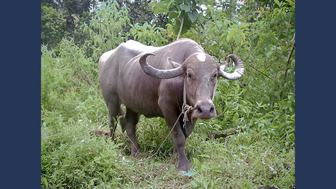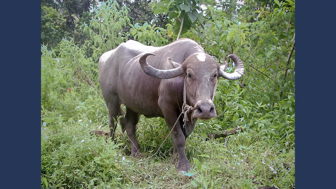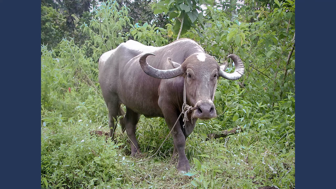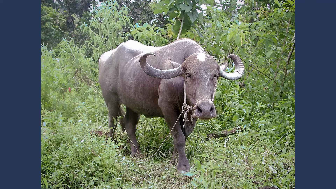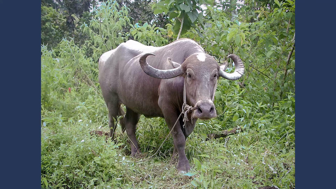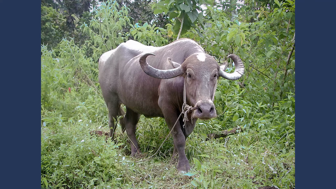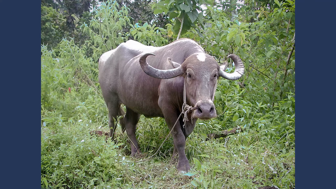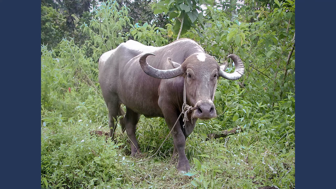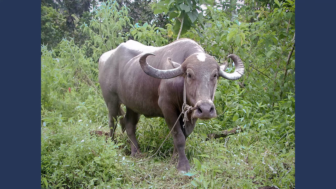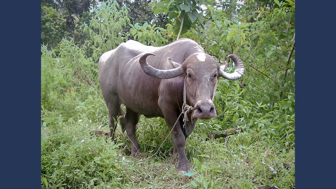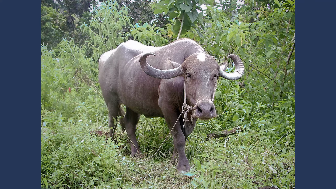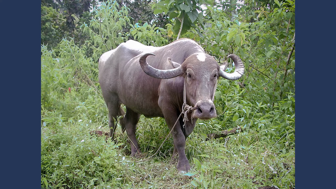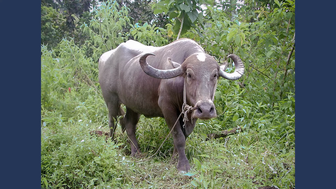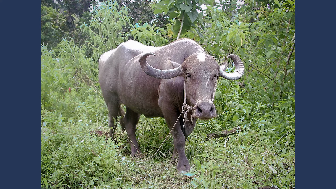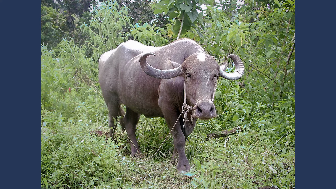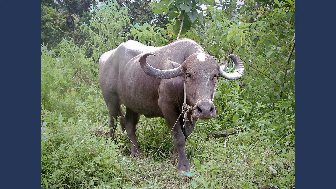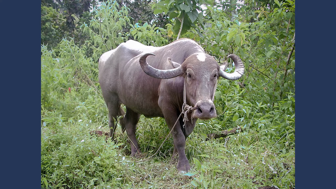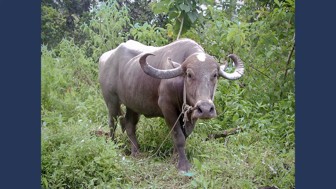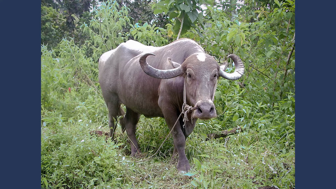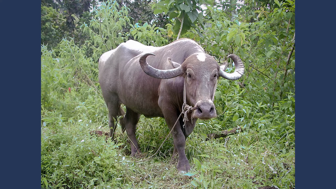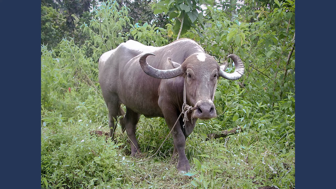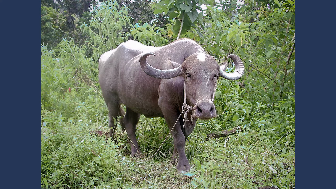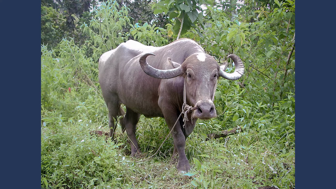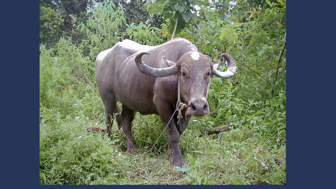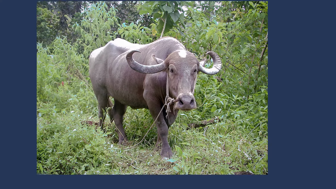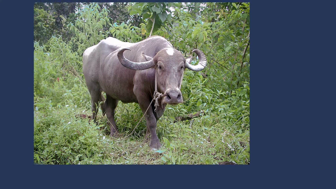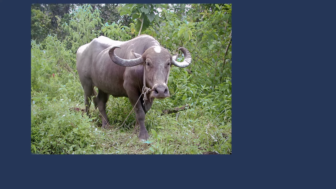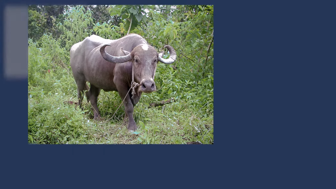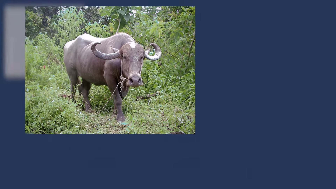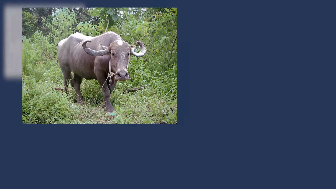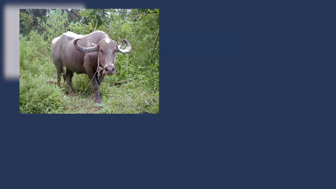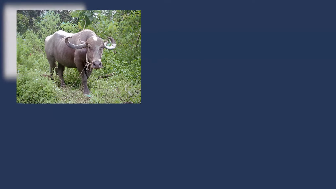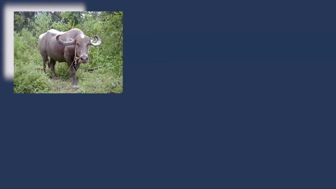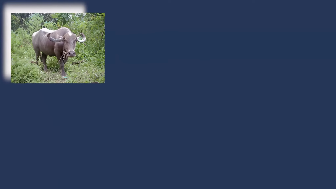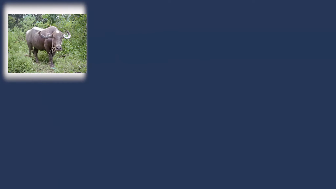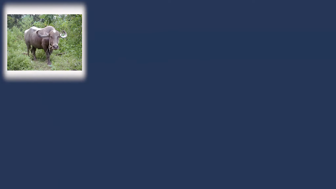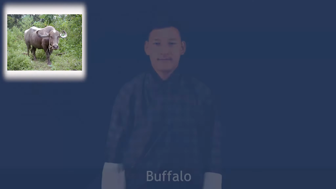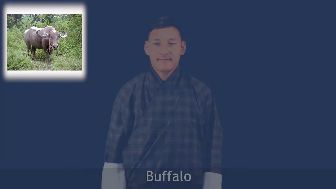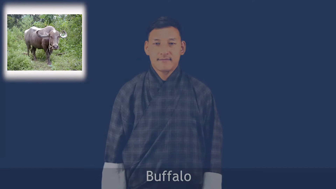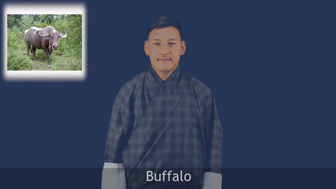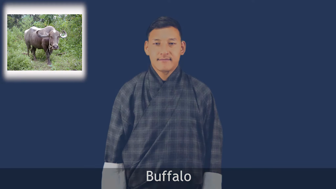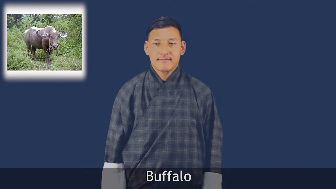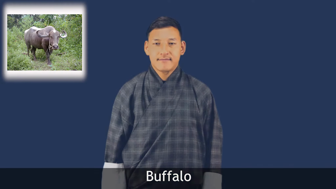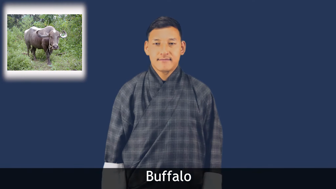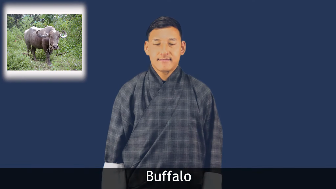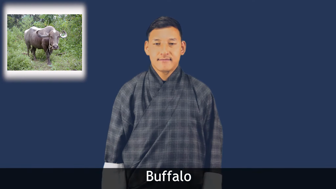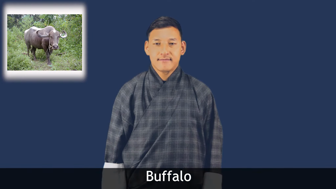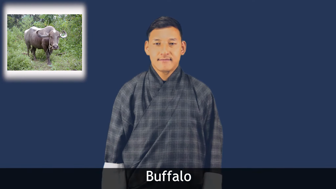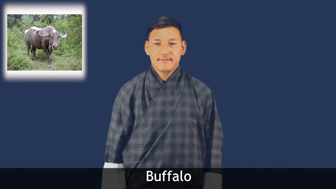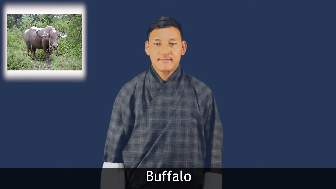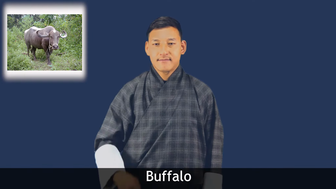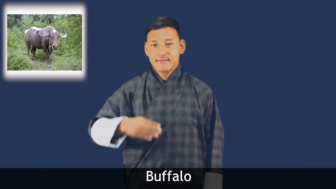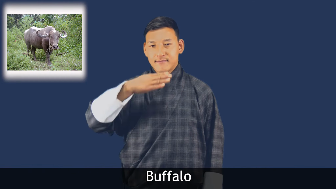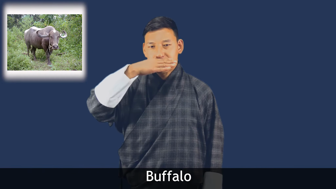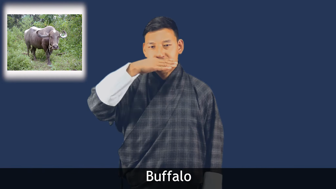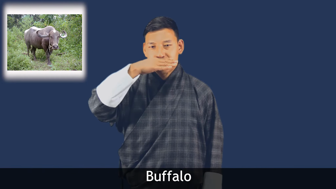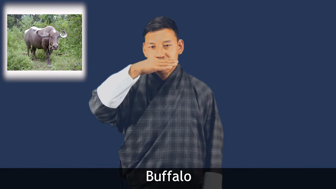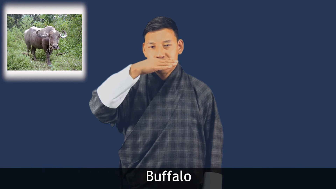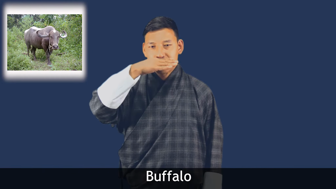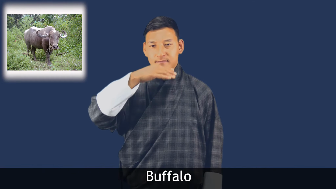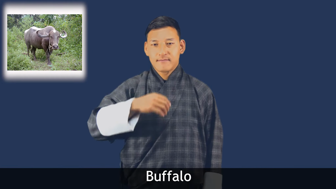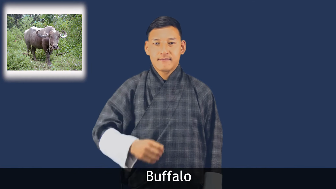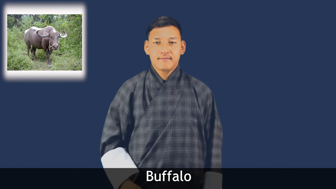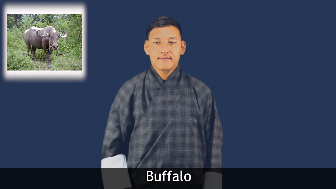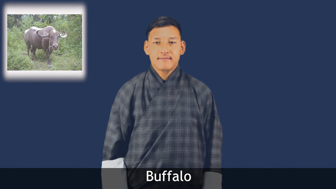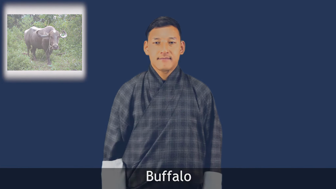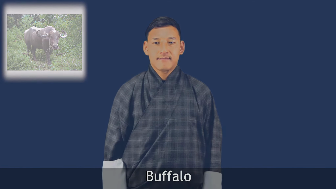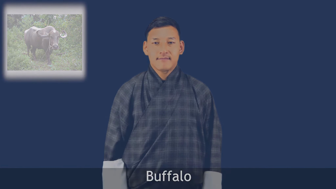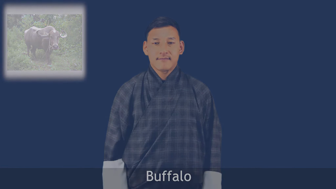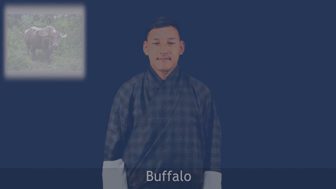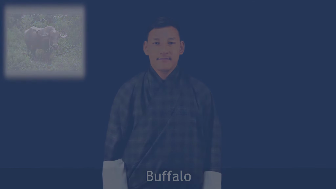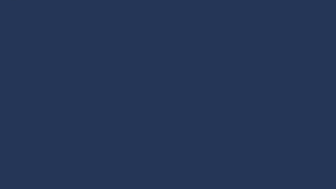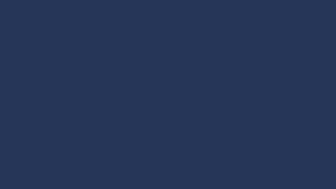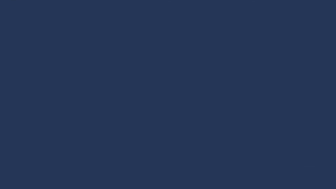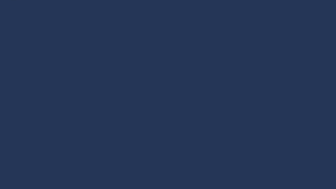Buffalo